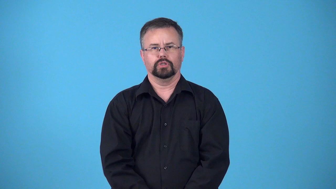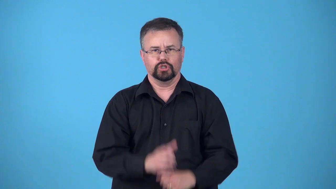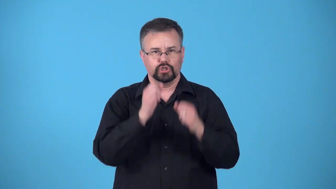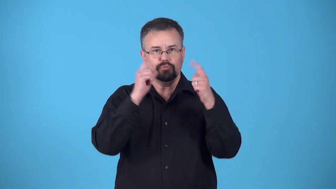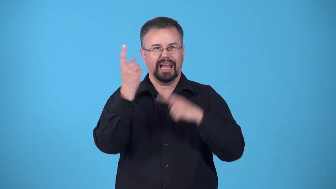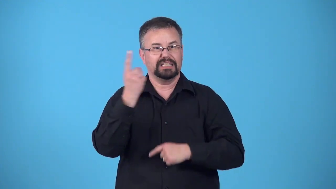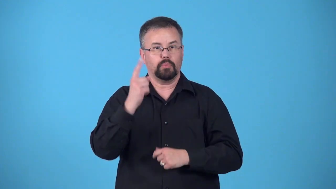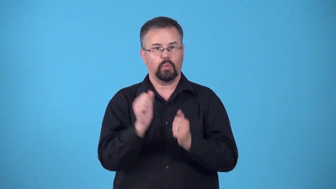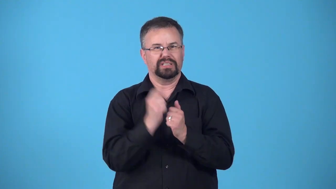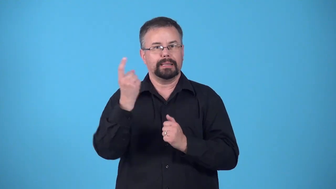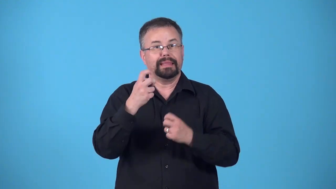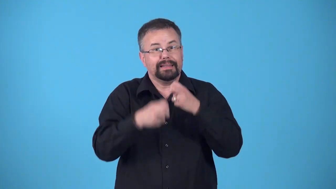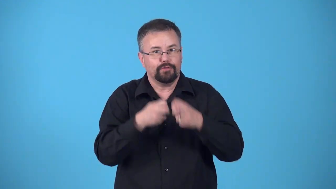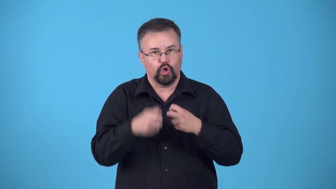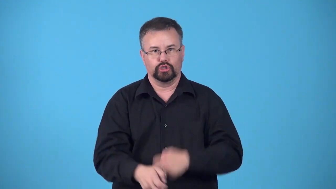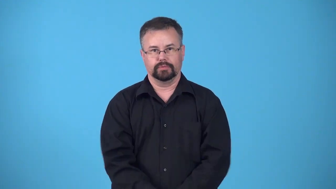throw a curve